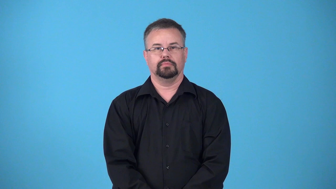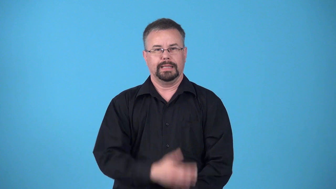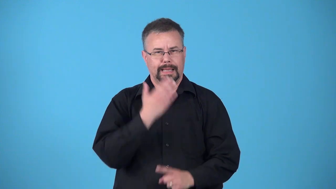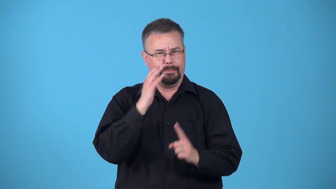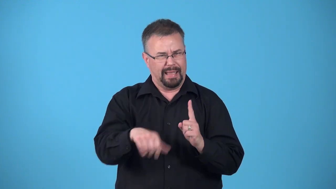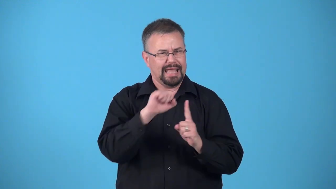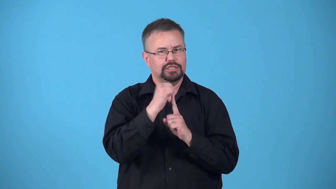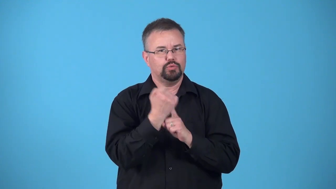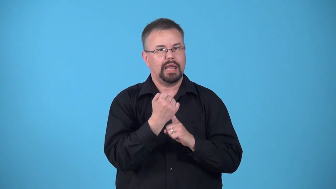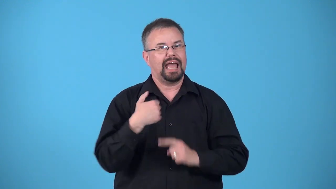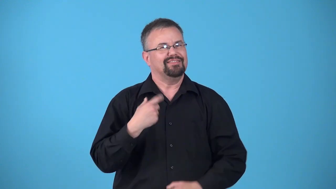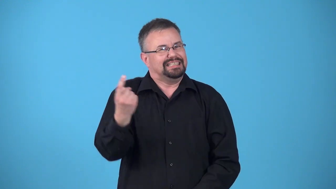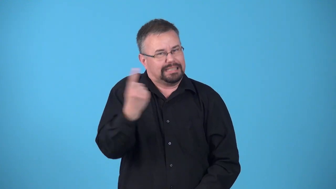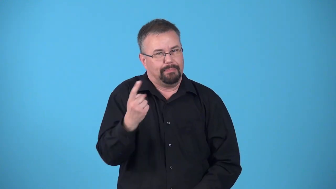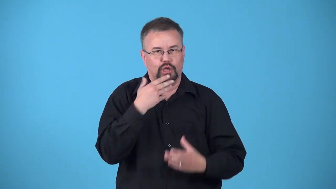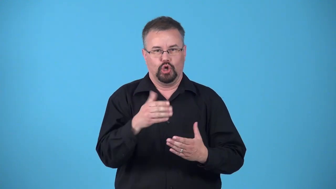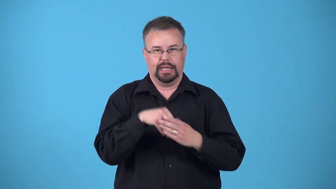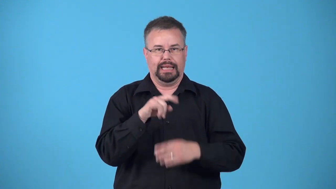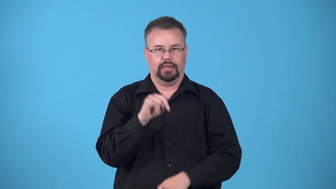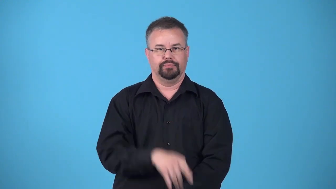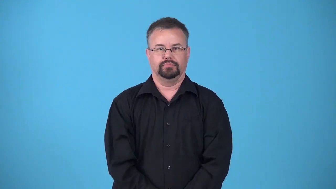it's an ill wind that blows no good